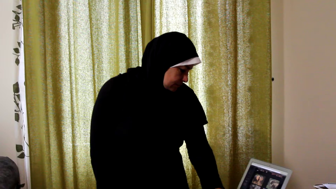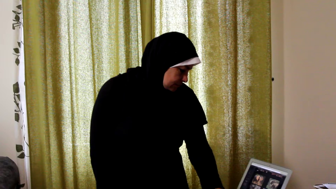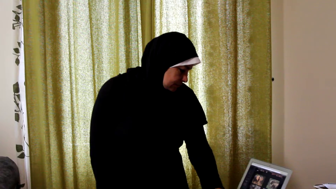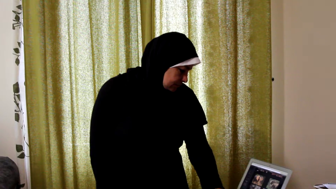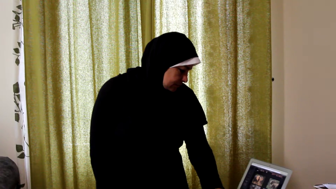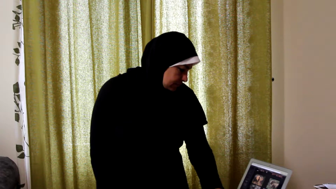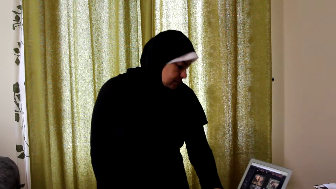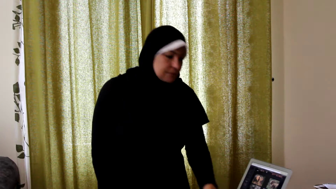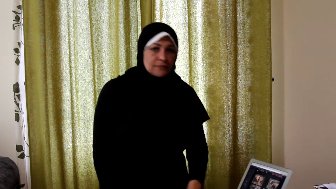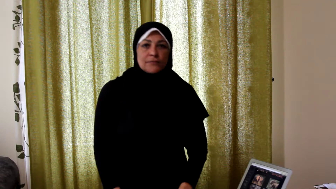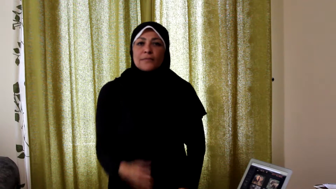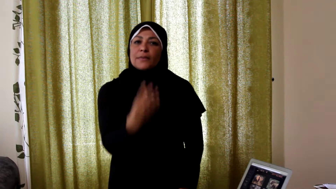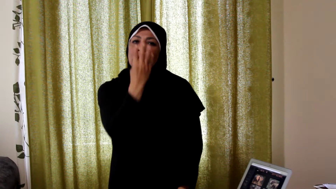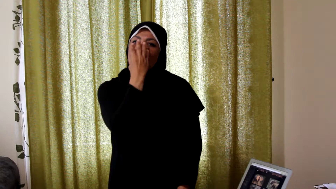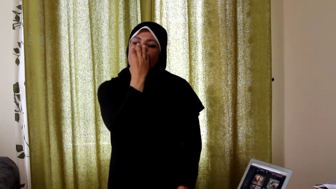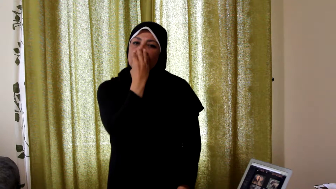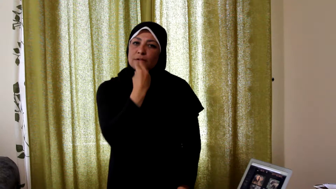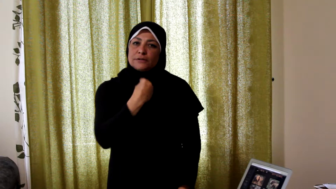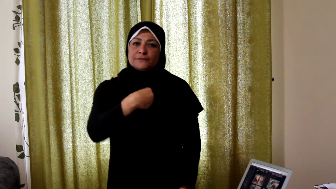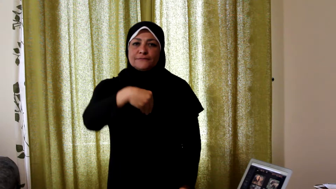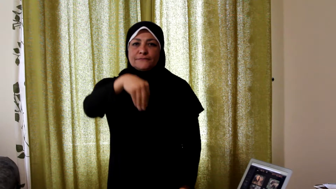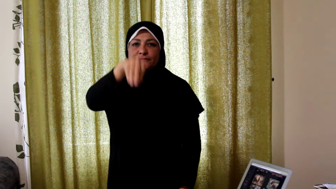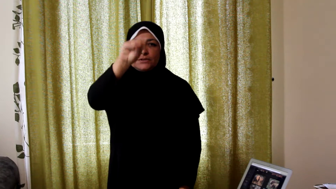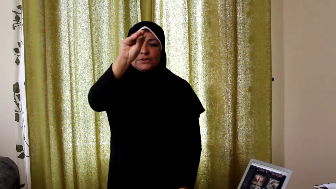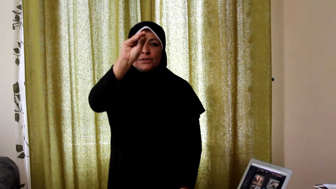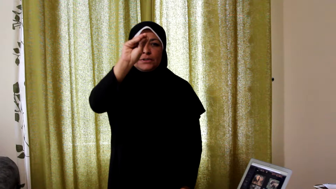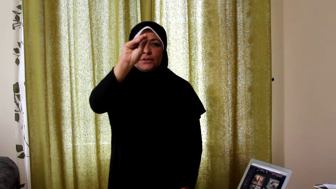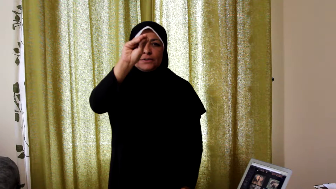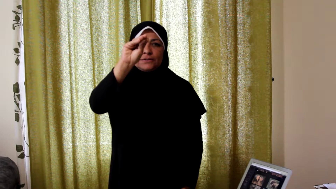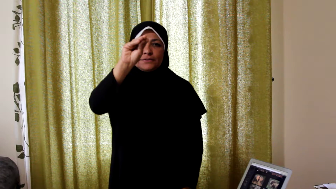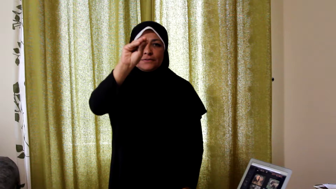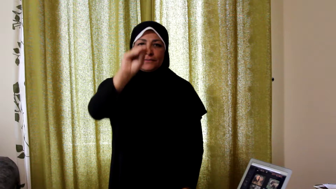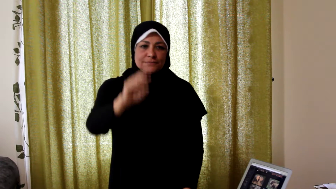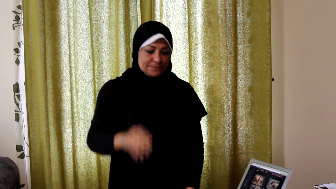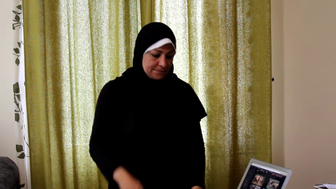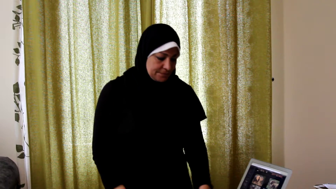elephant